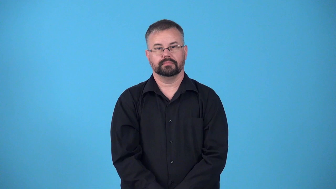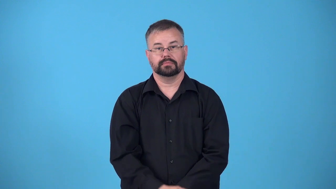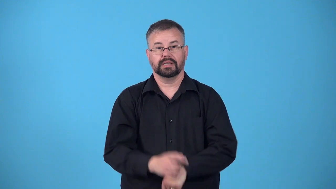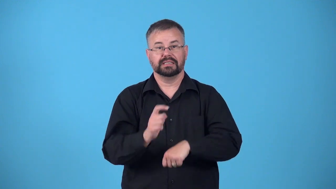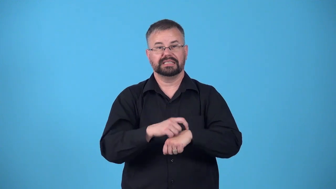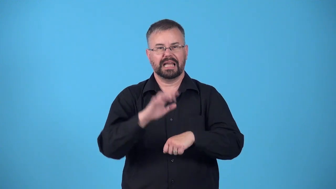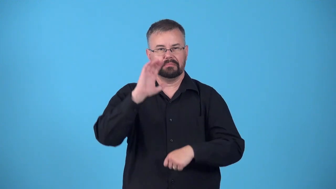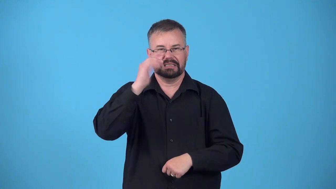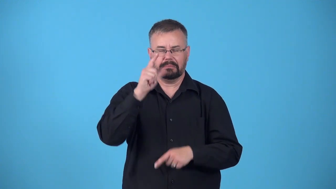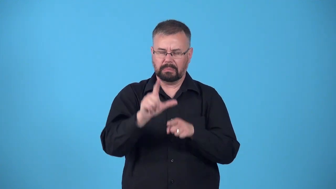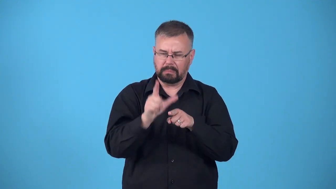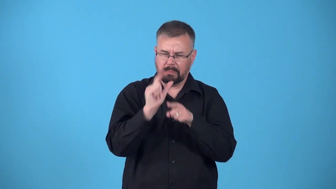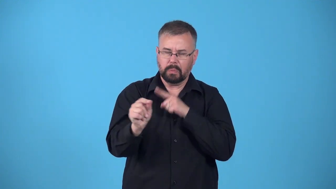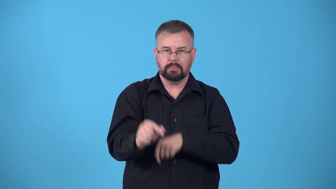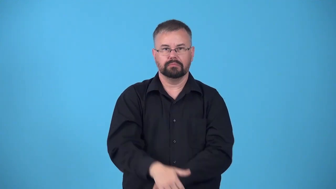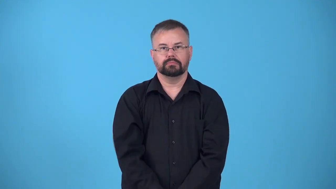time flies, time rolls by, slip away, slip by, zip by, roll by